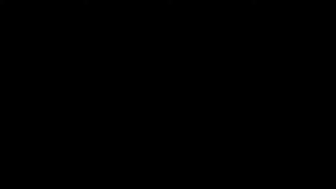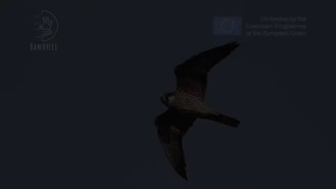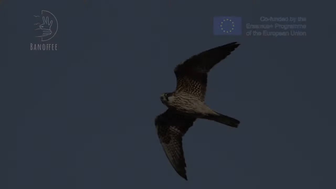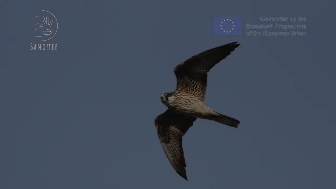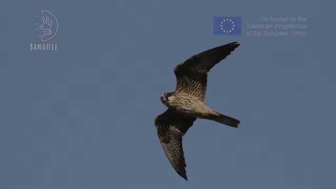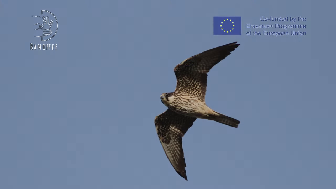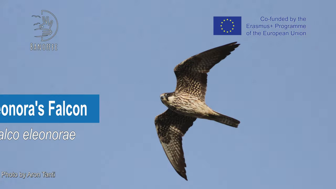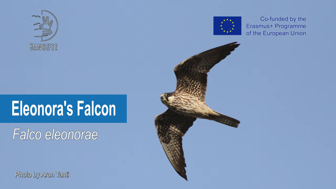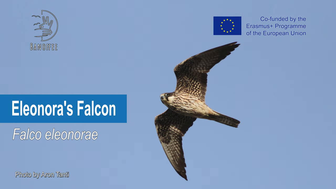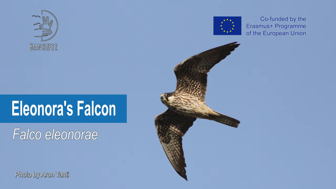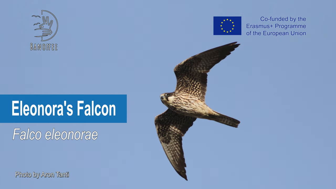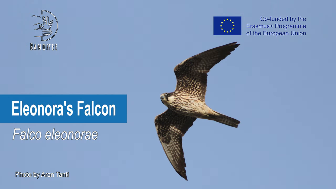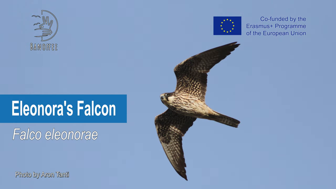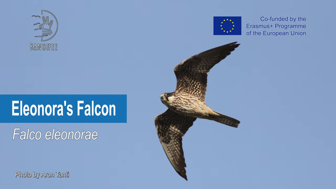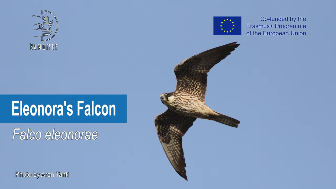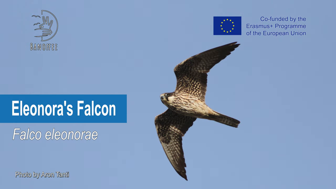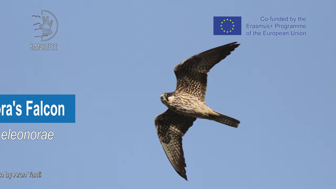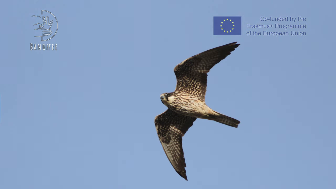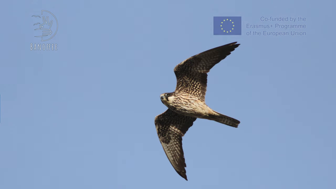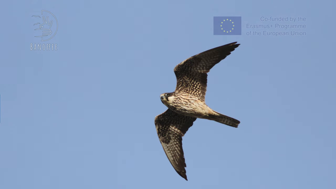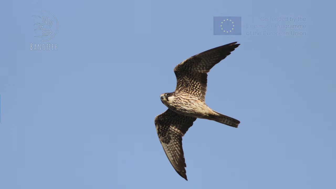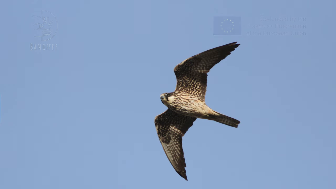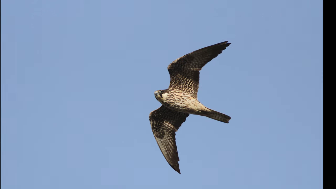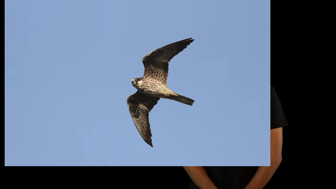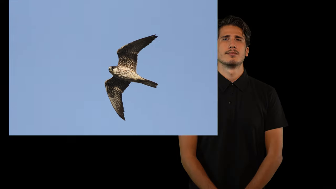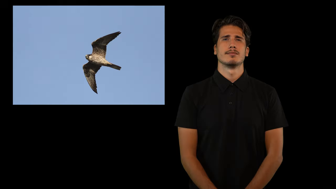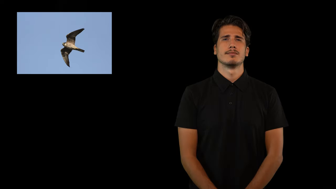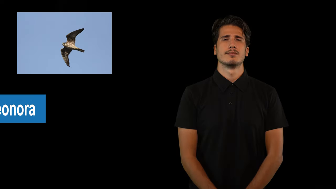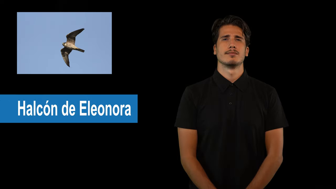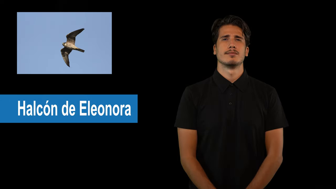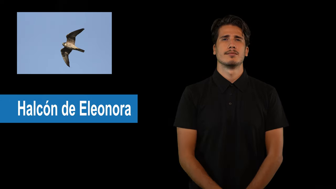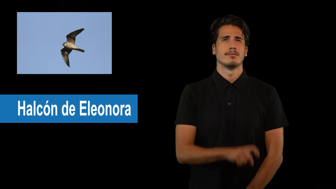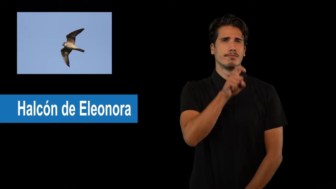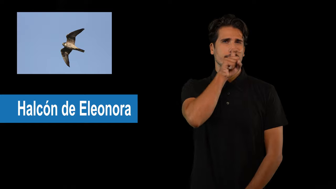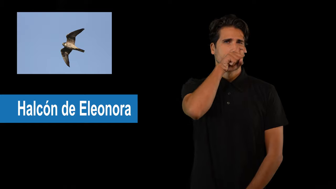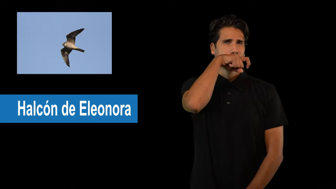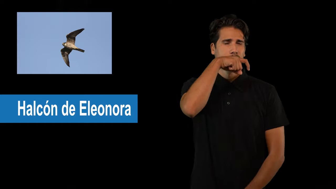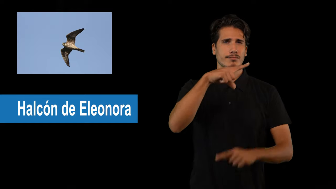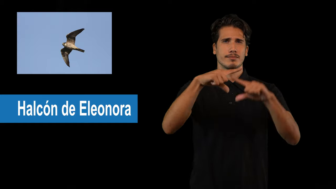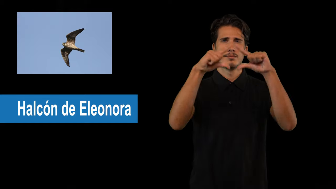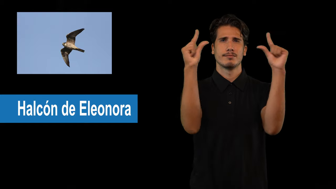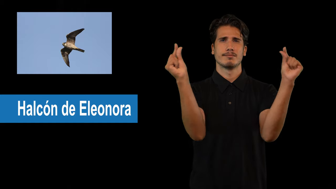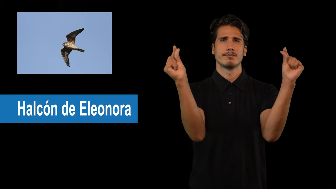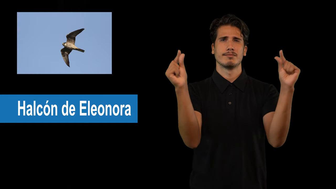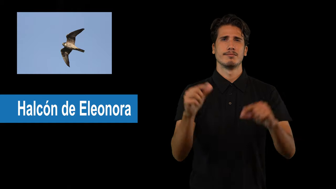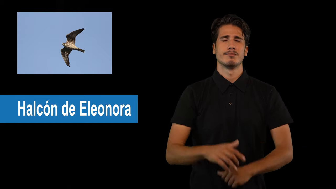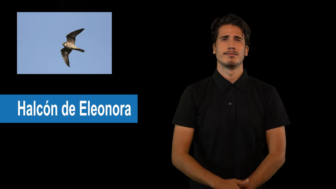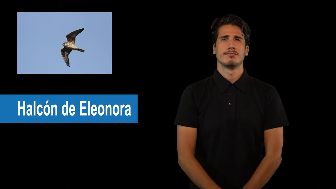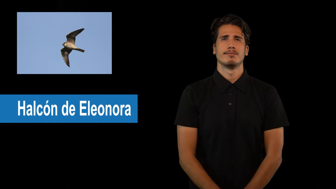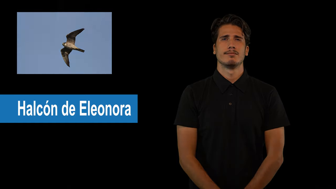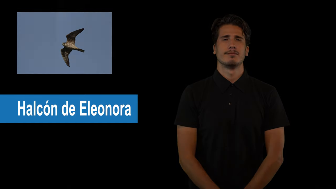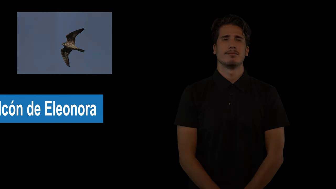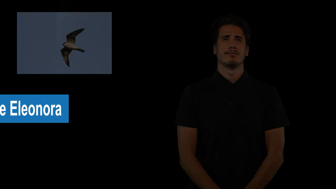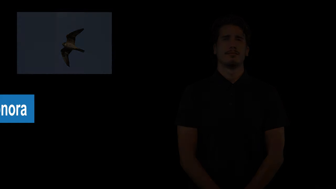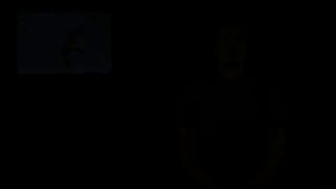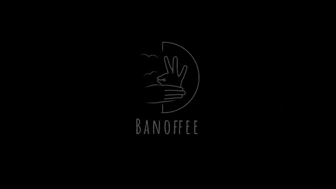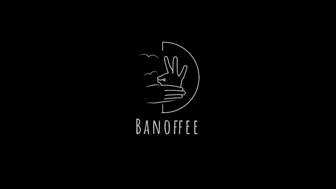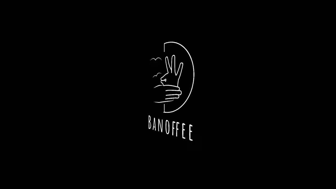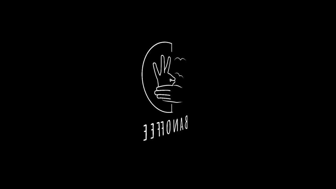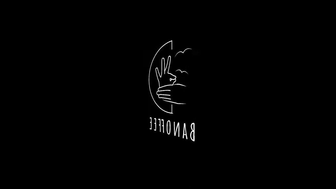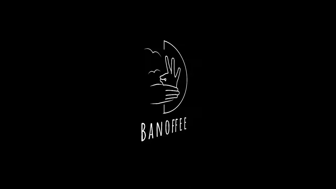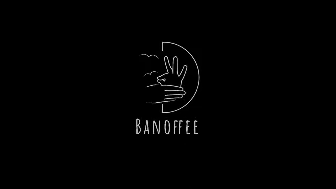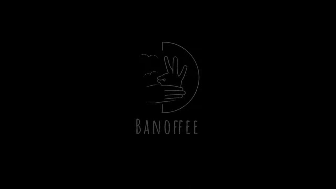Eleonora's falcon